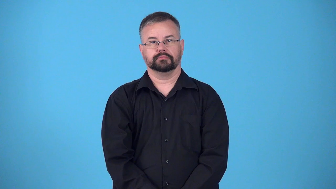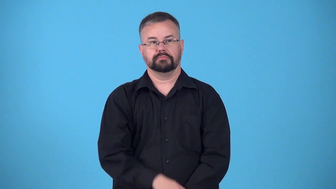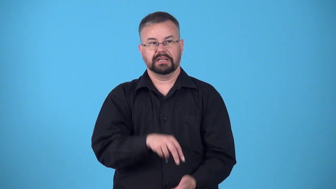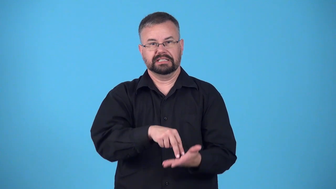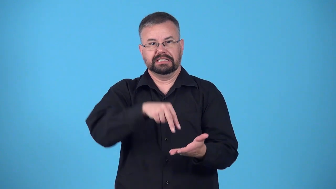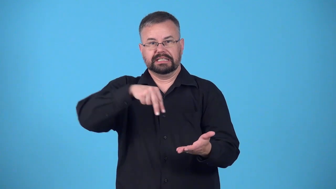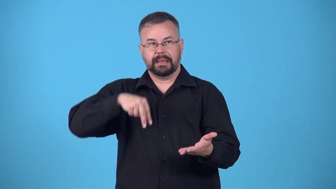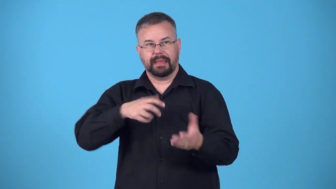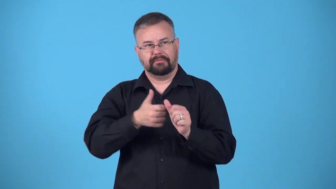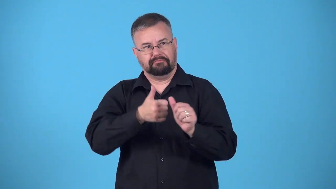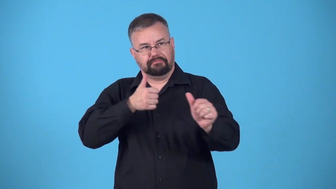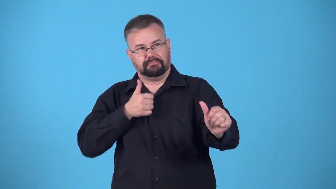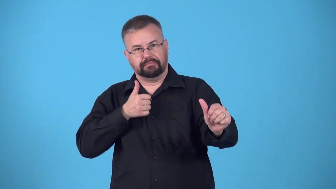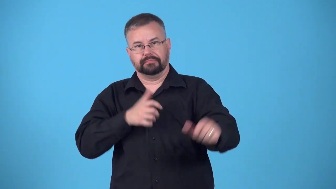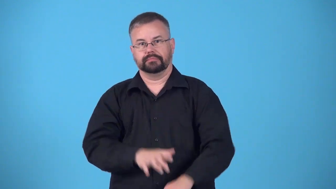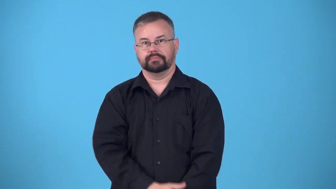stand back-distance